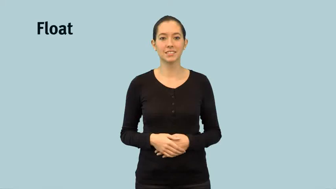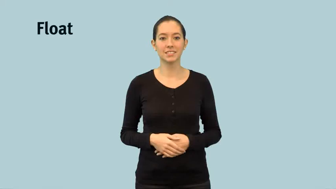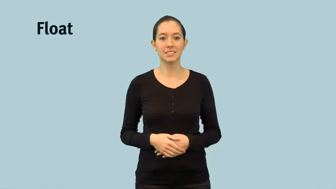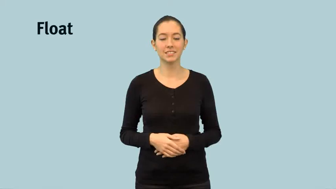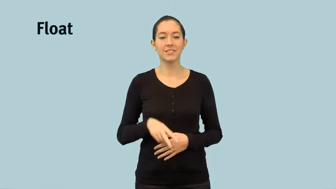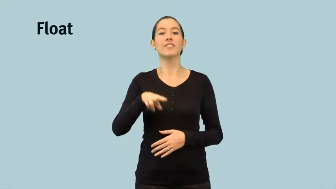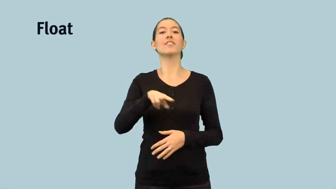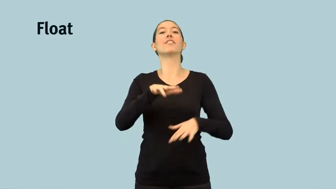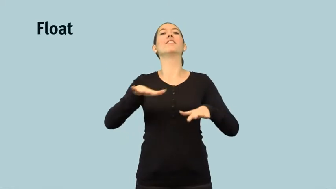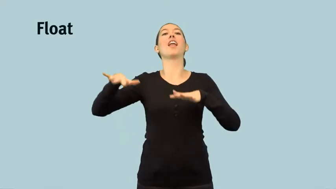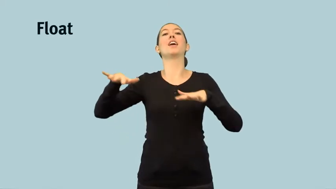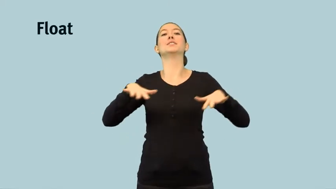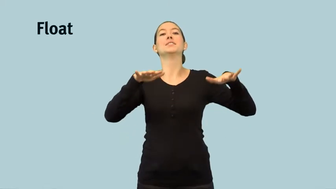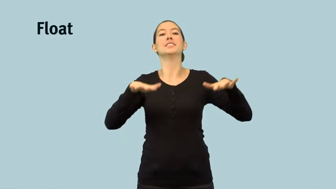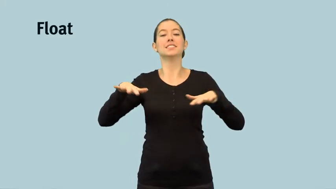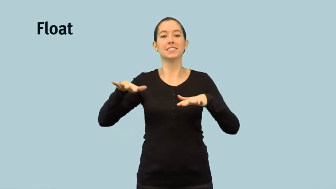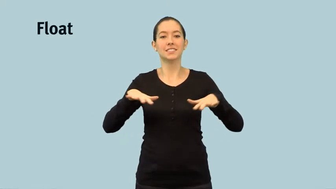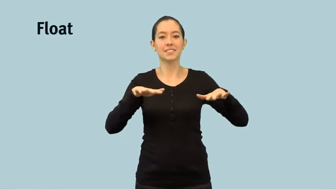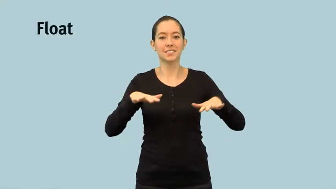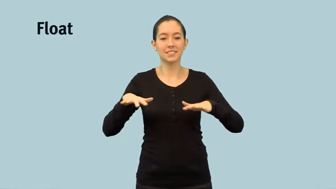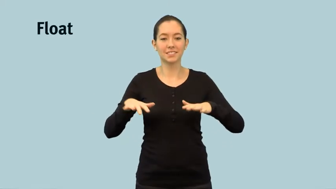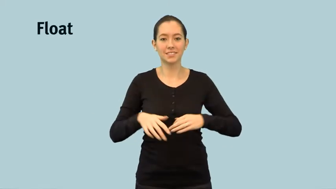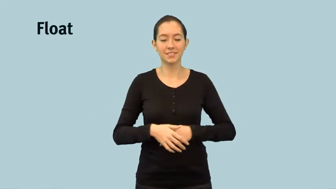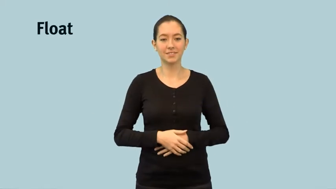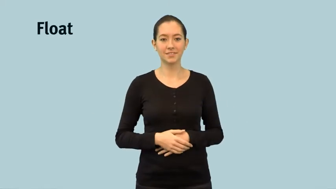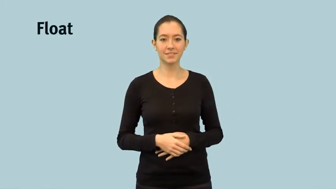Float